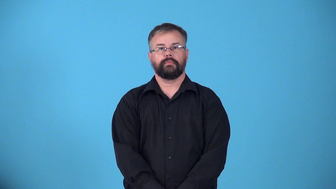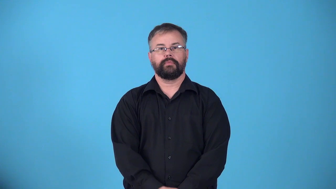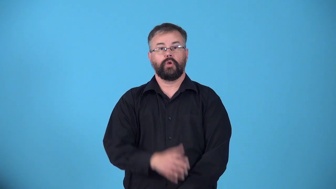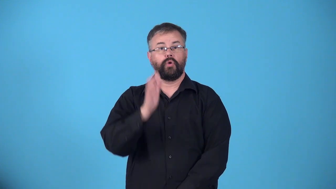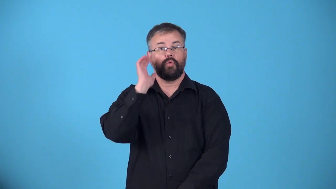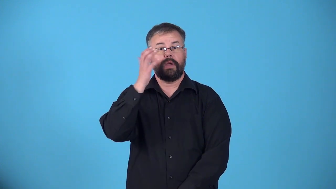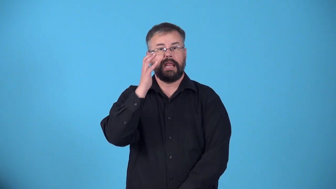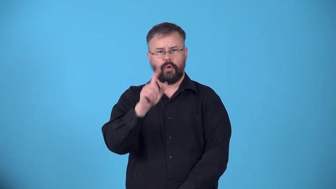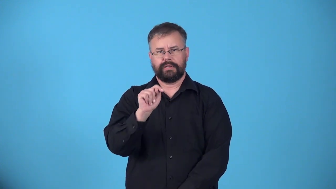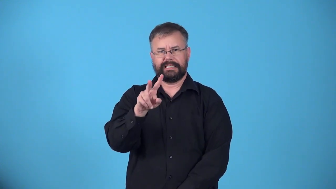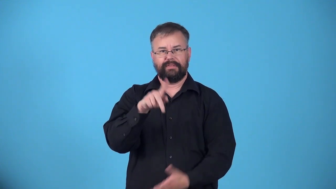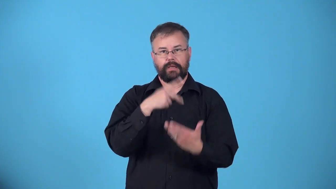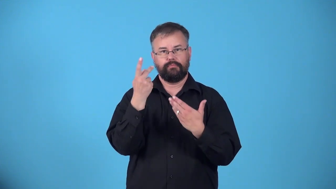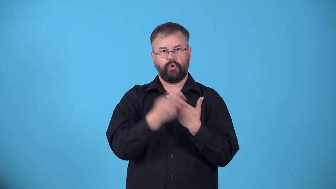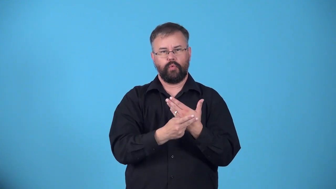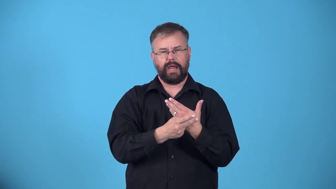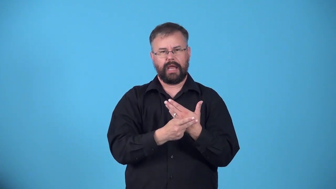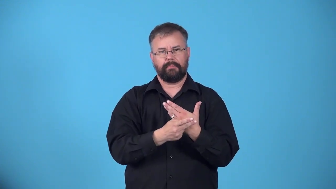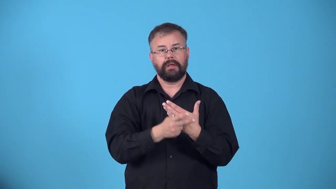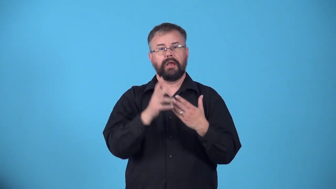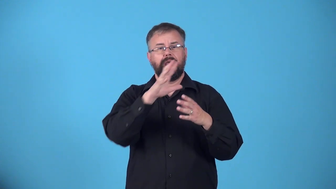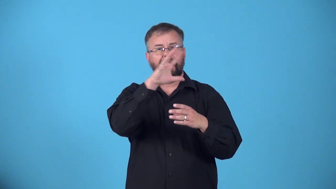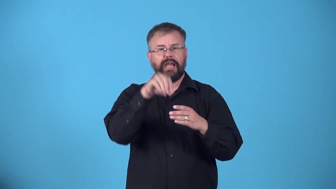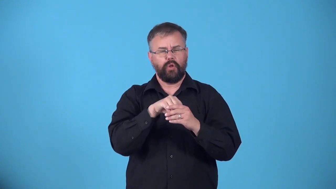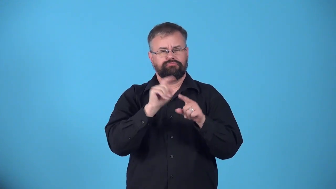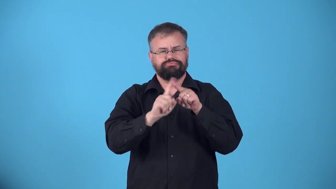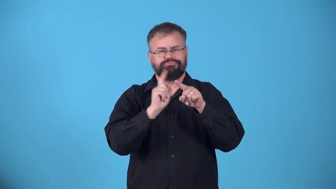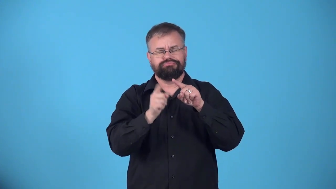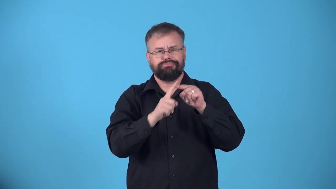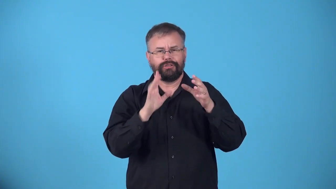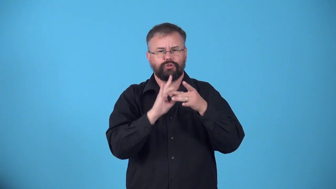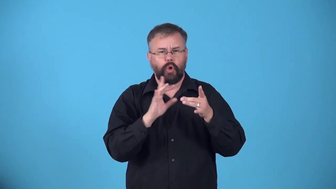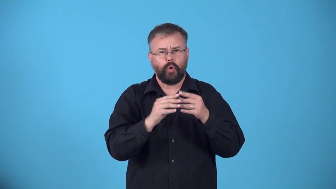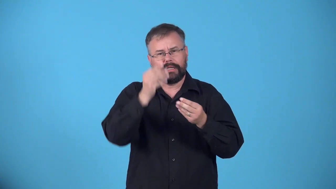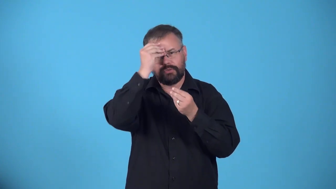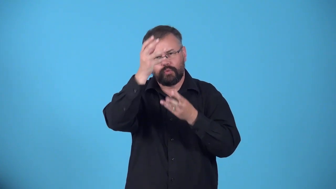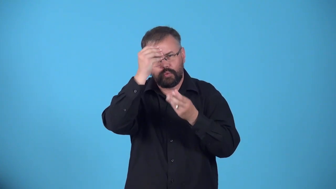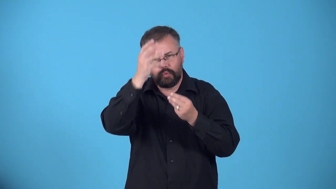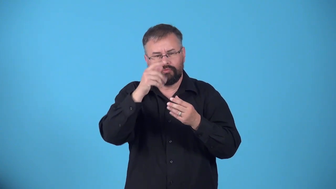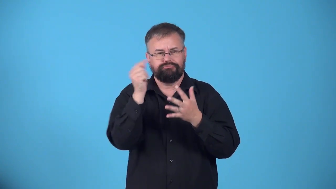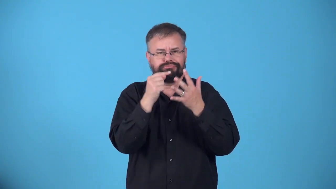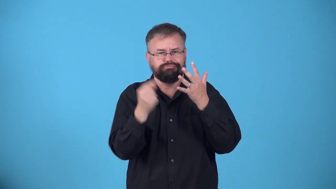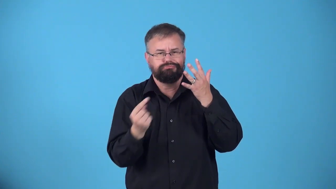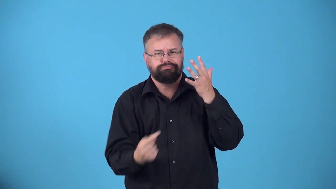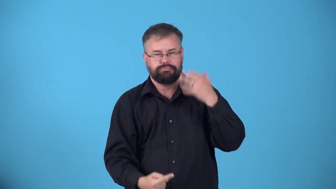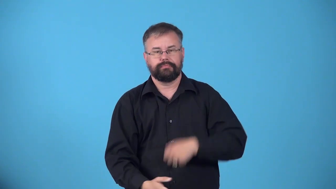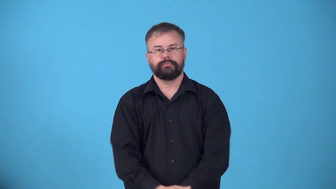magazine program